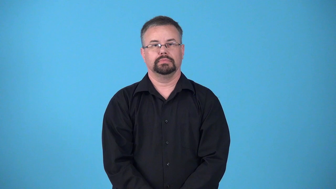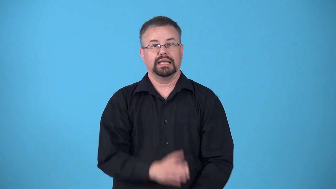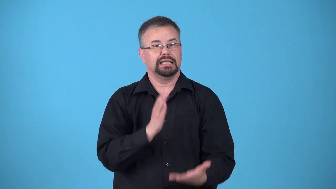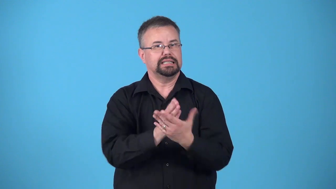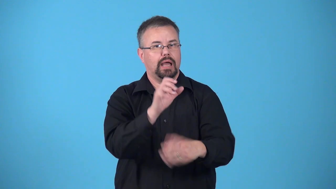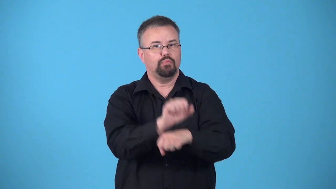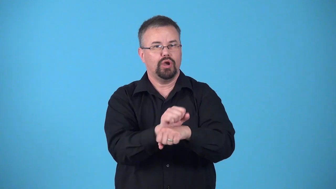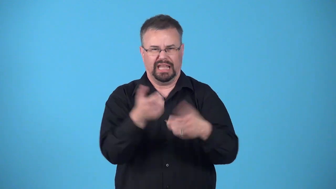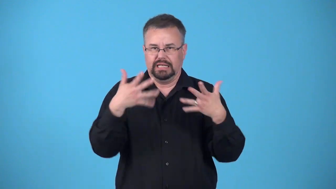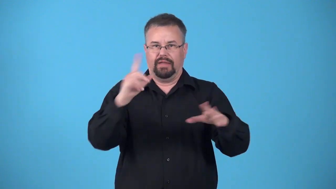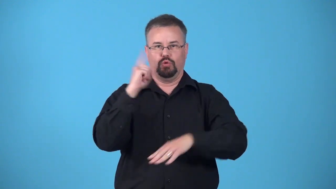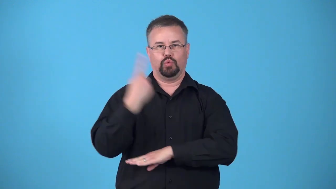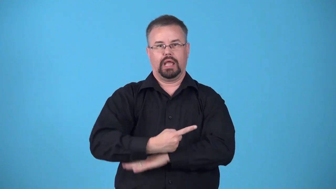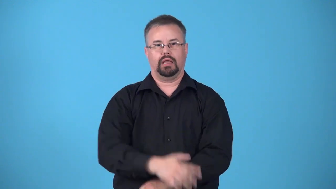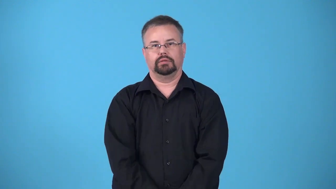let's call it a day